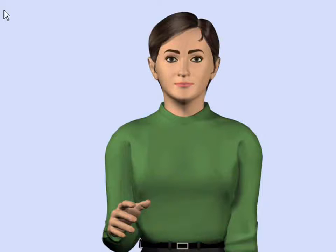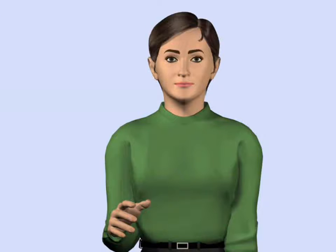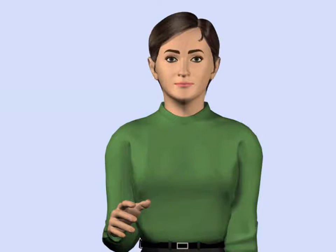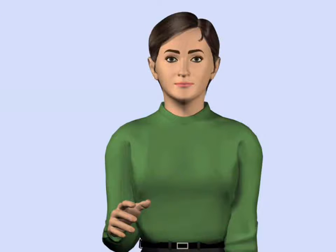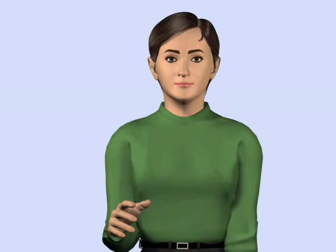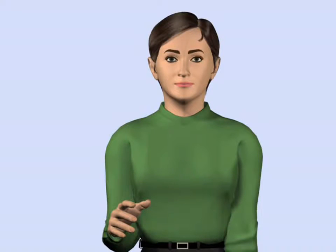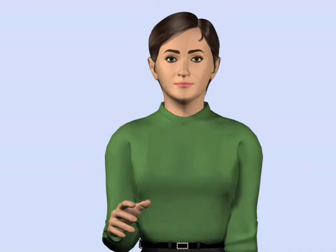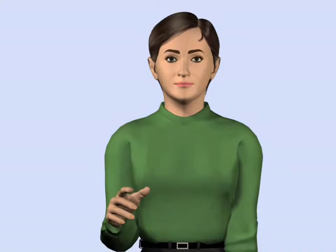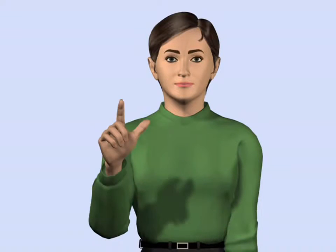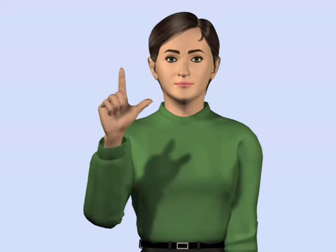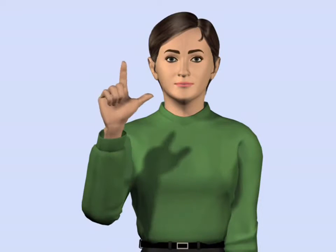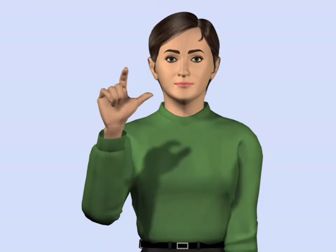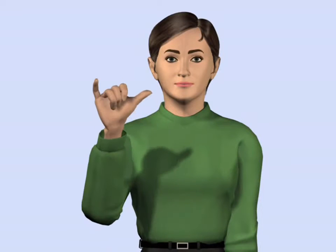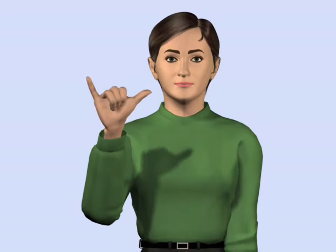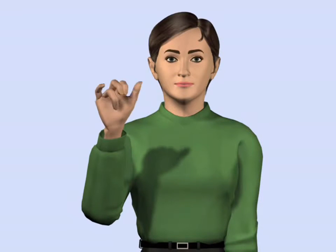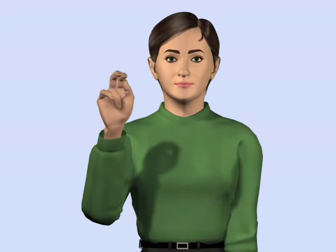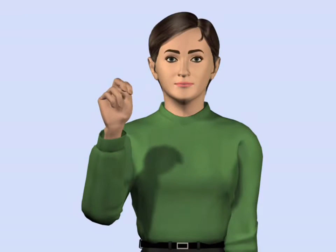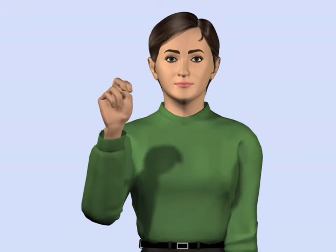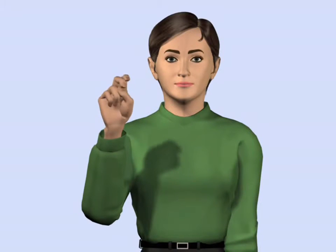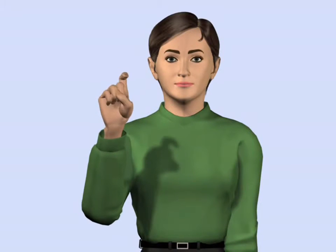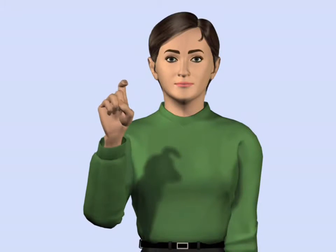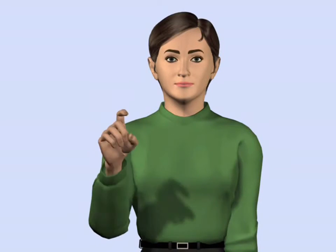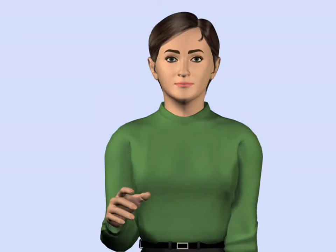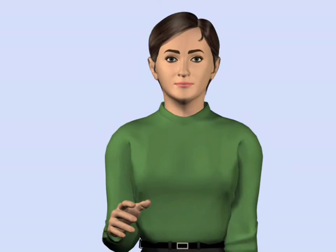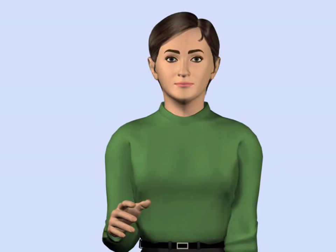lynx